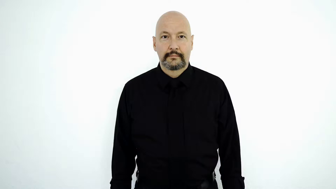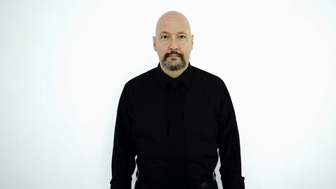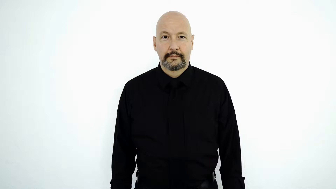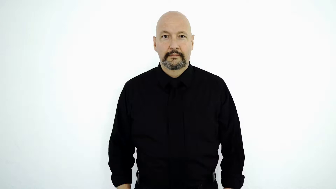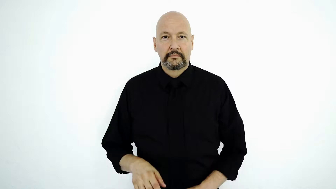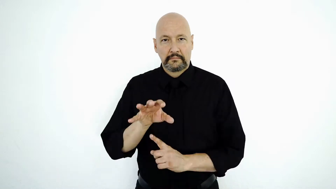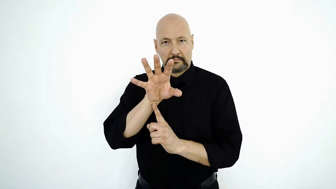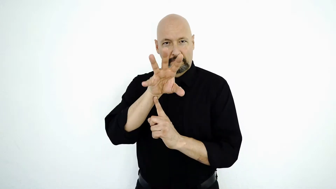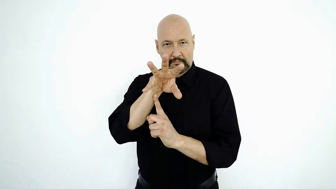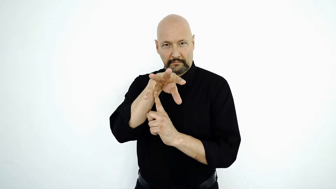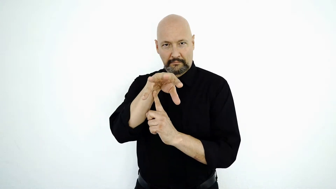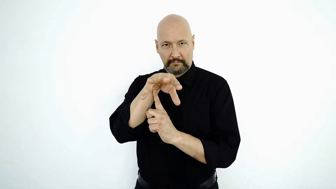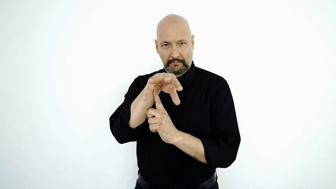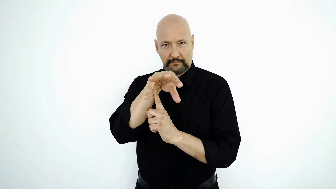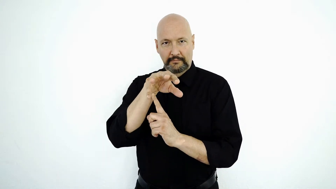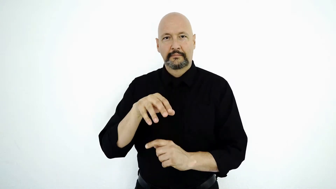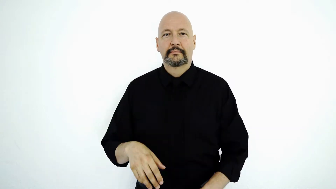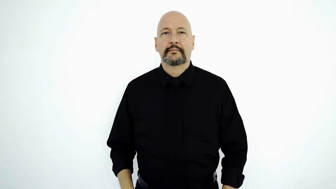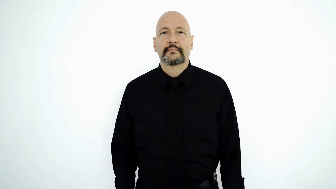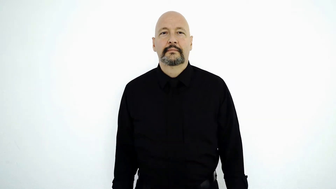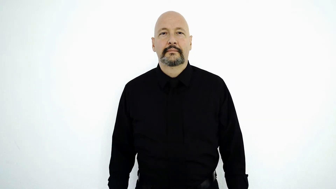record-[VIDEO-RECORD]